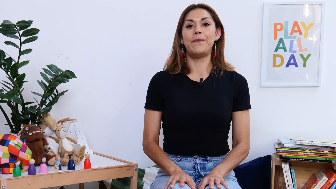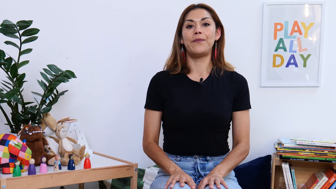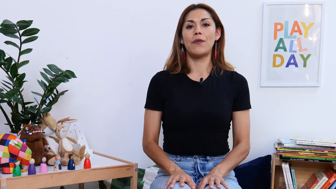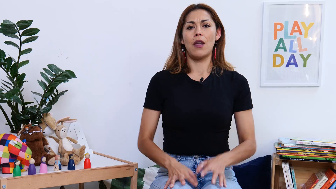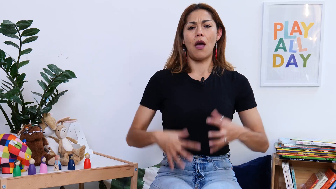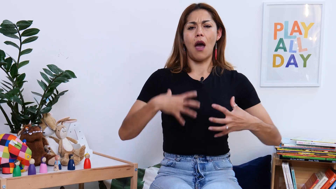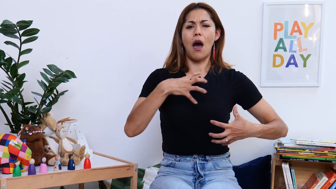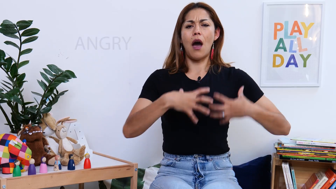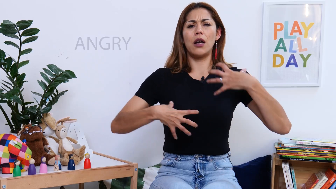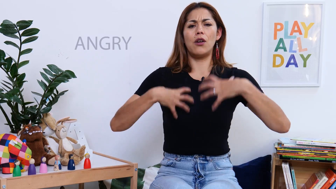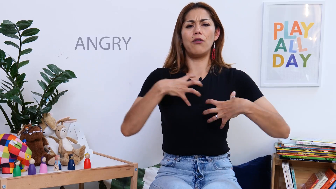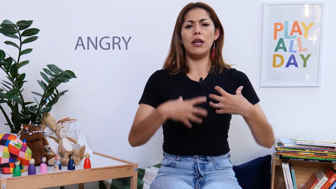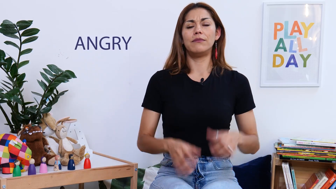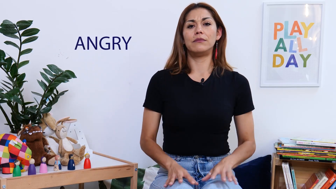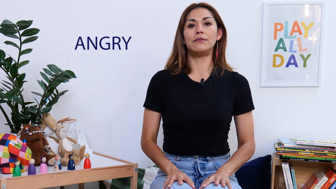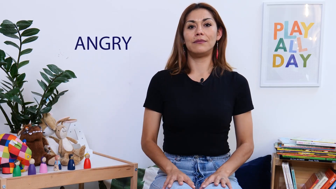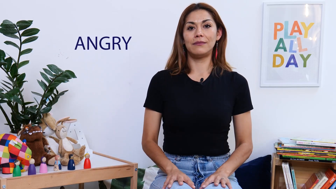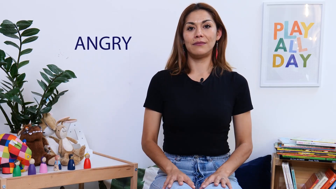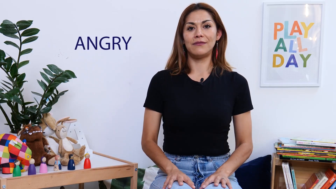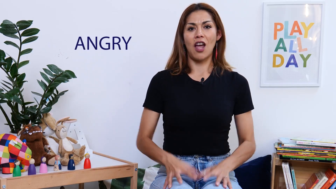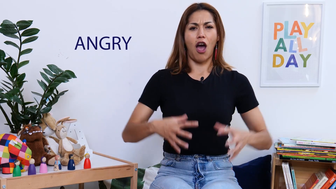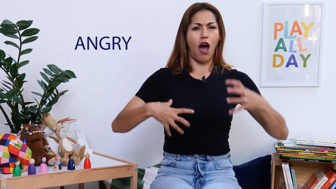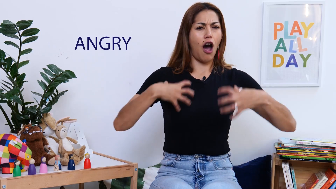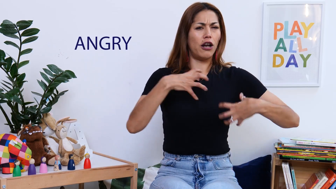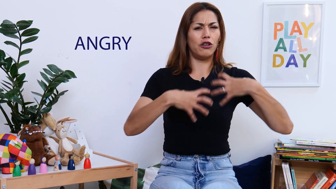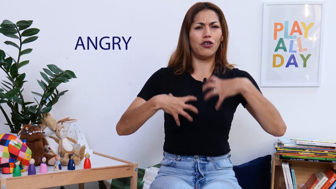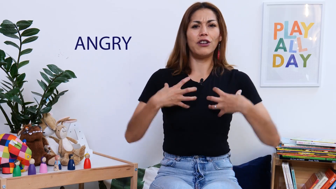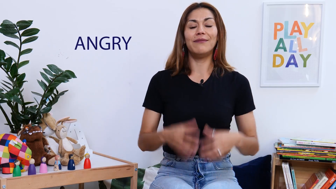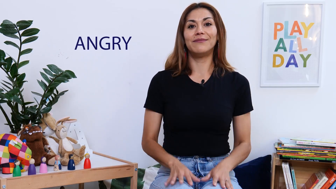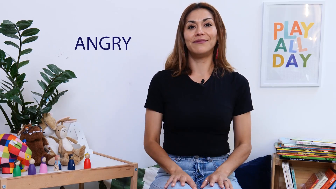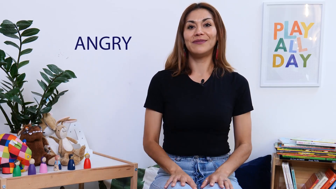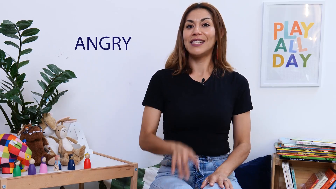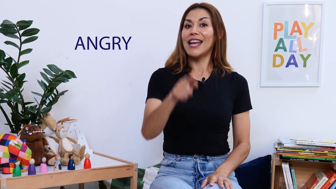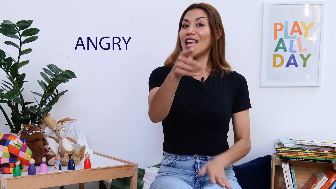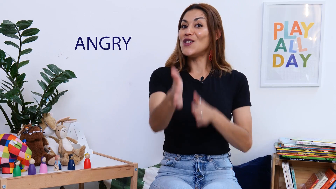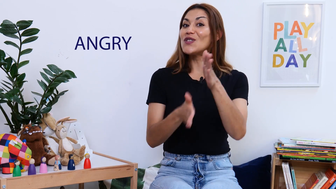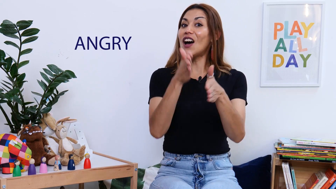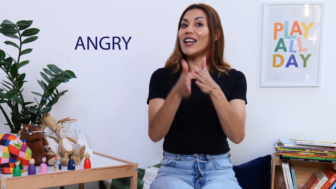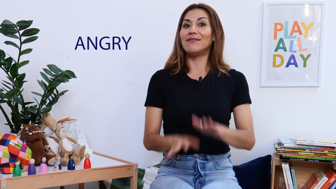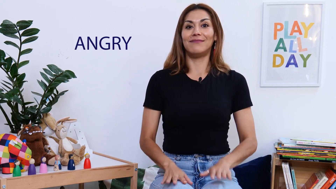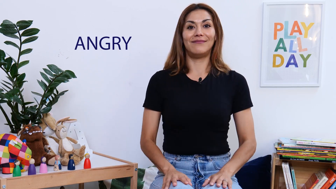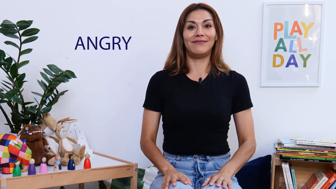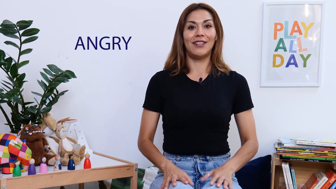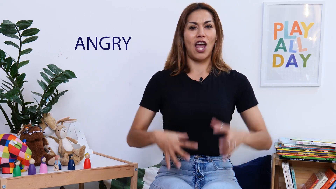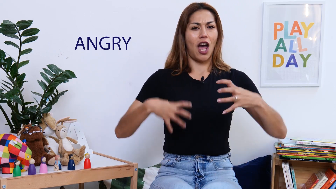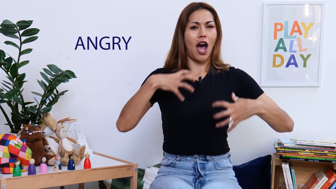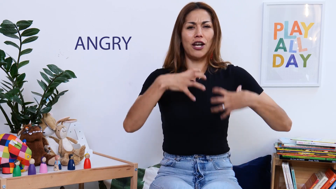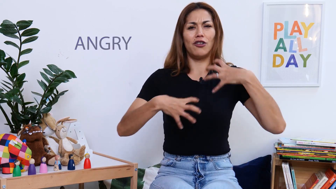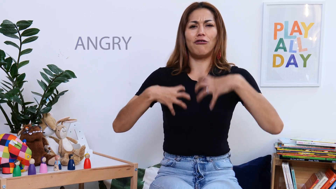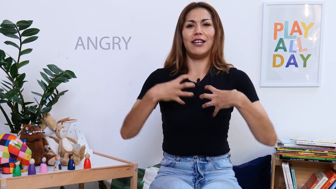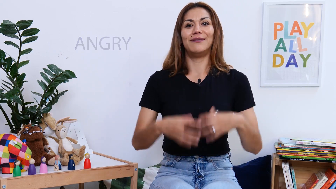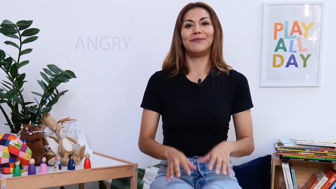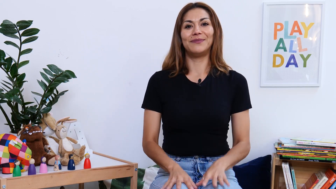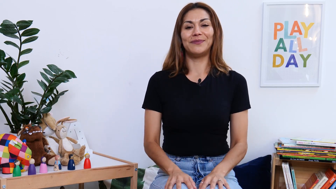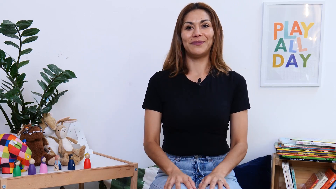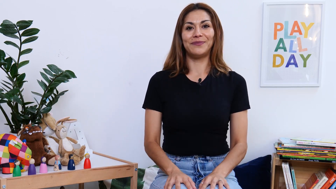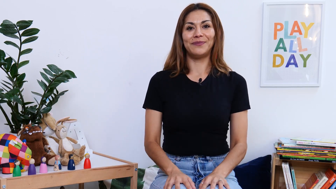Angry